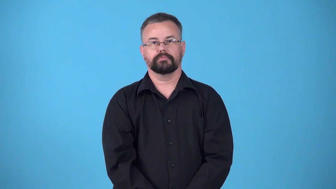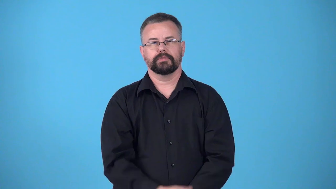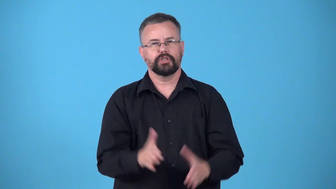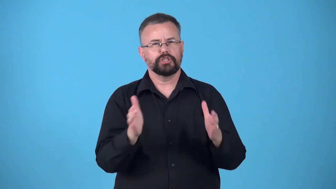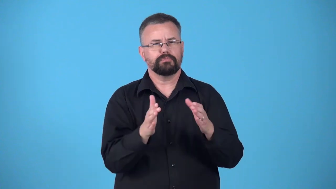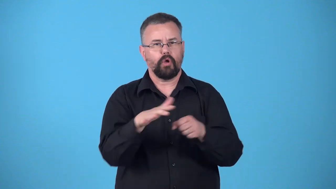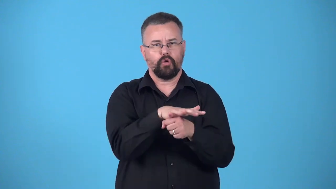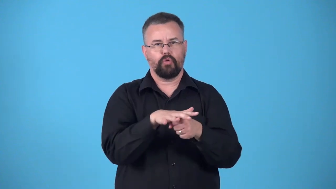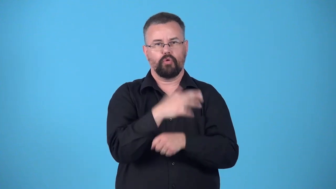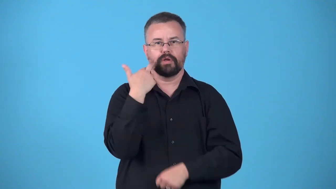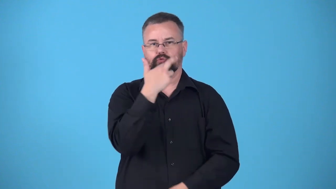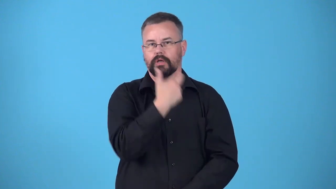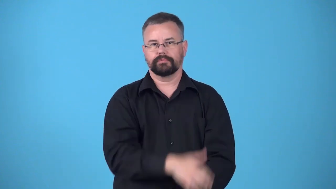diner